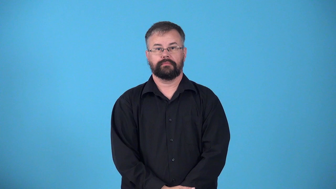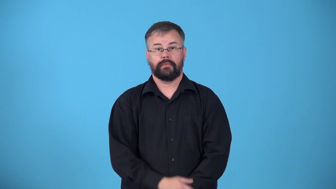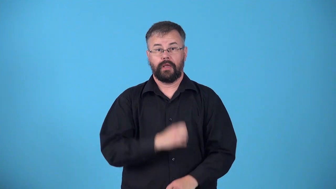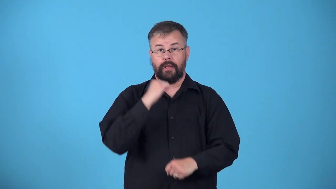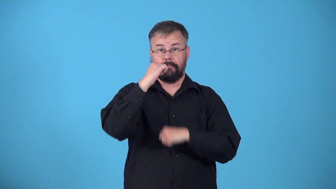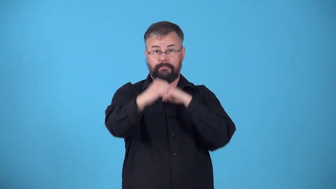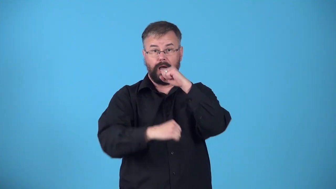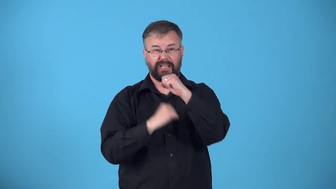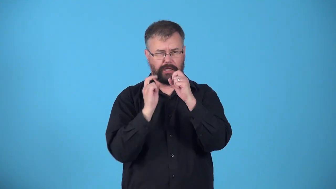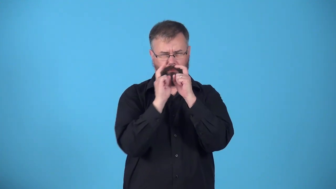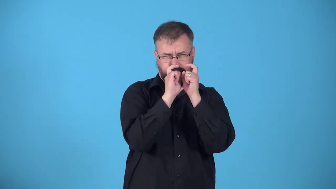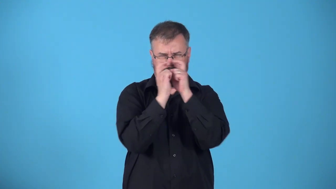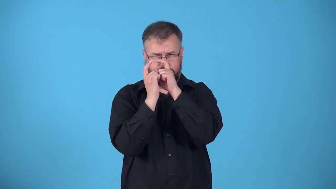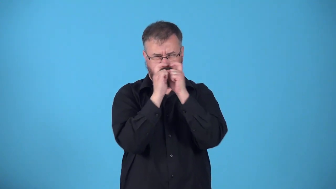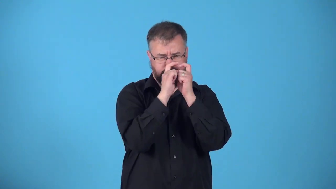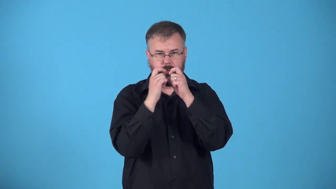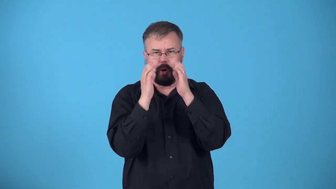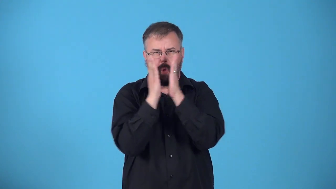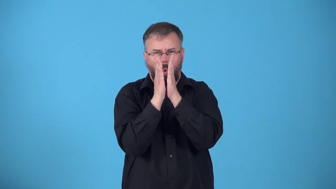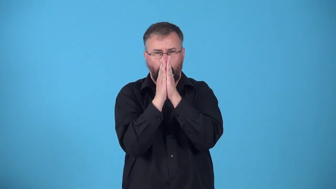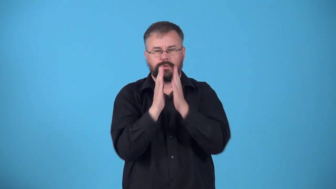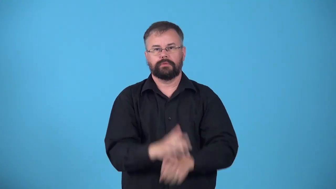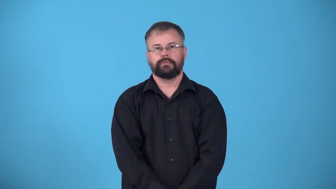infighting